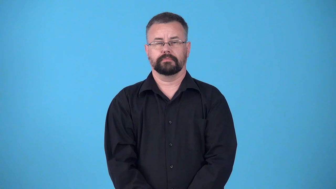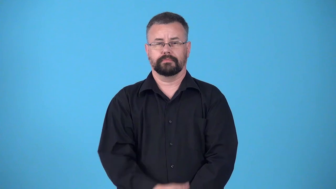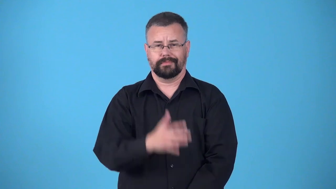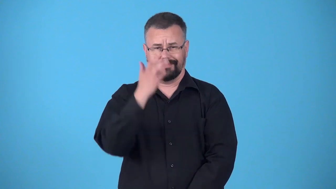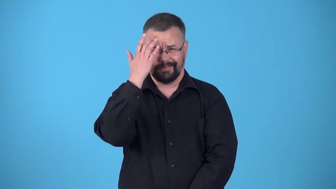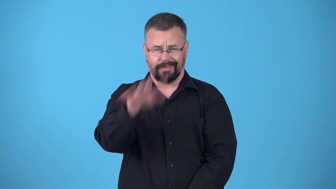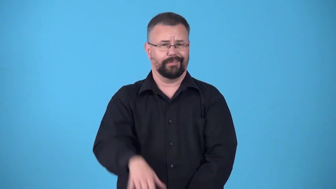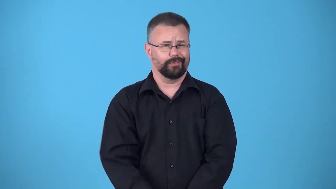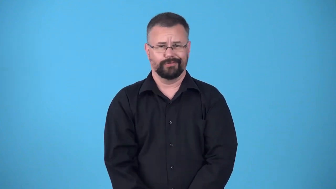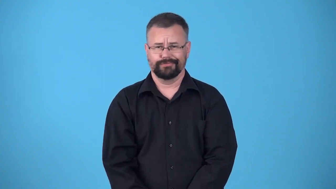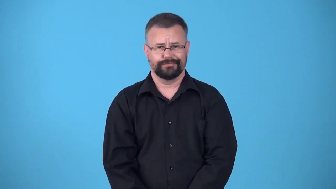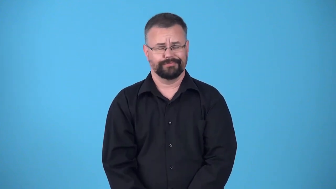cute